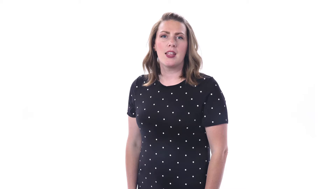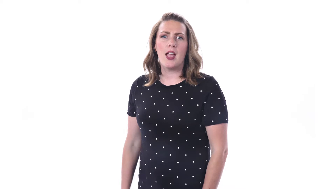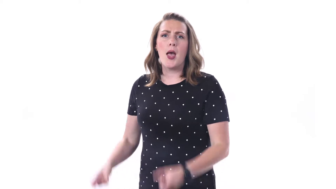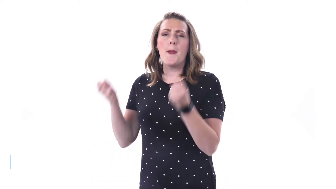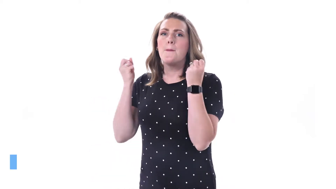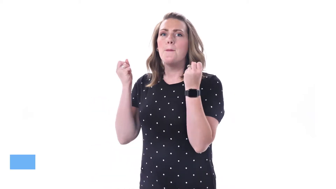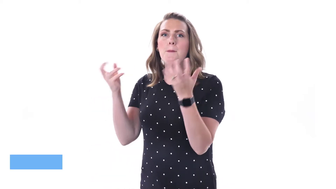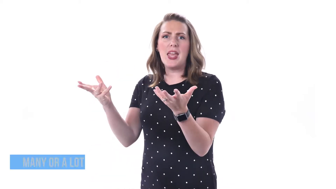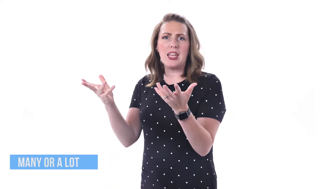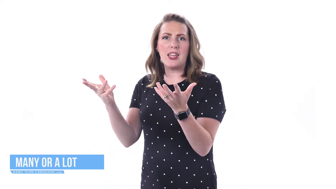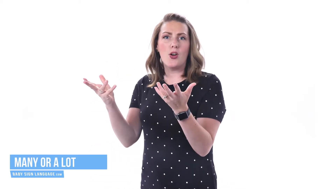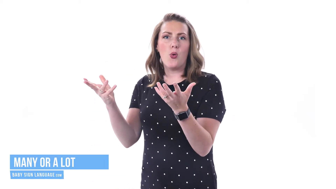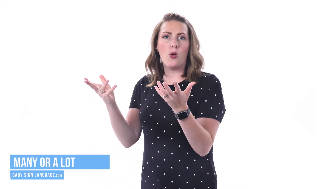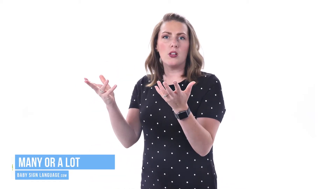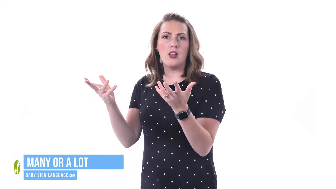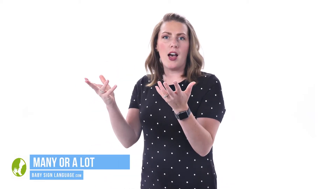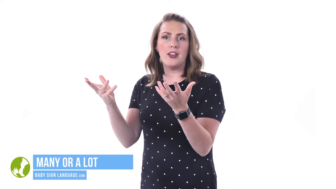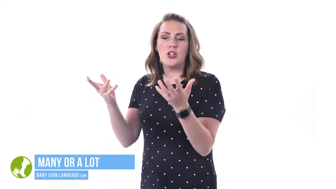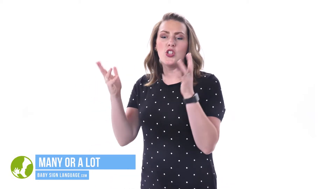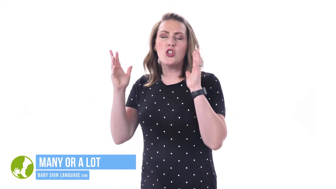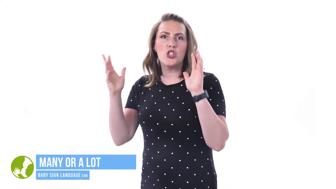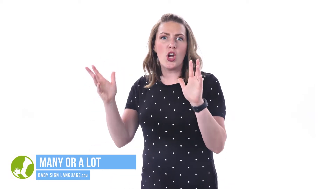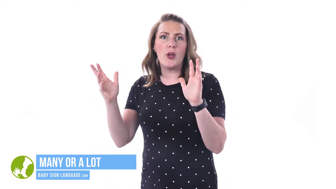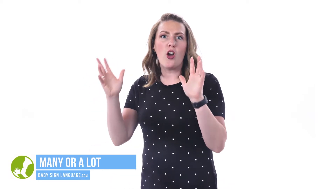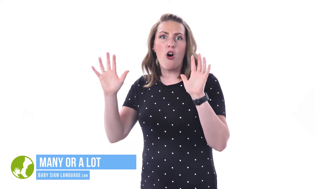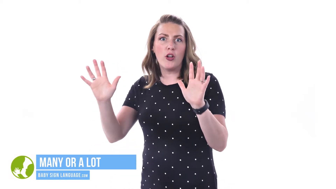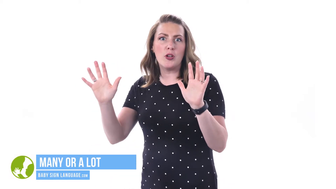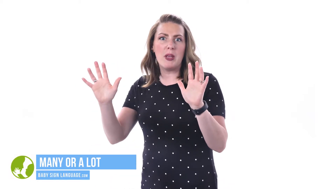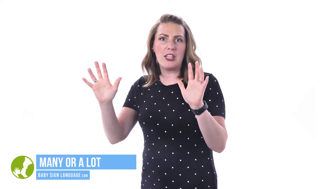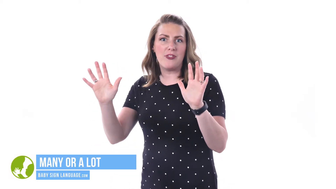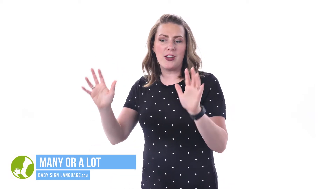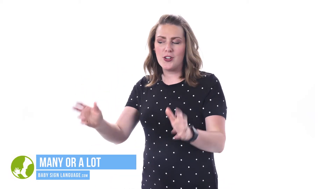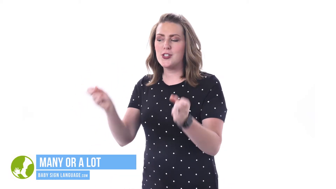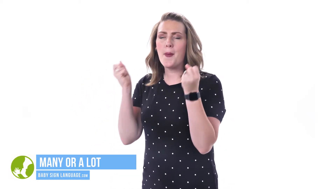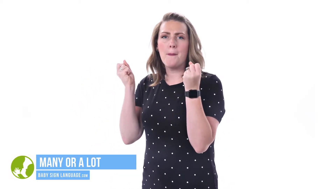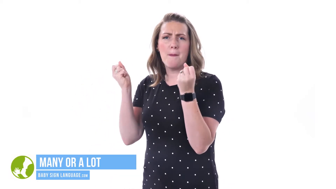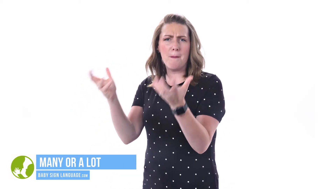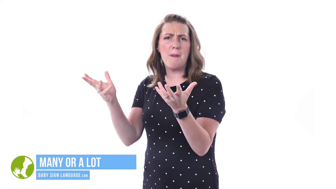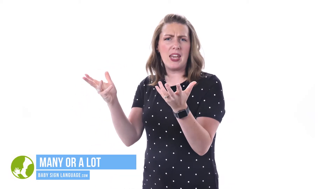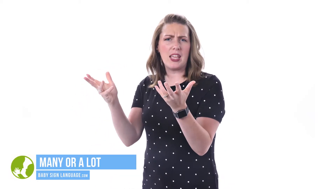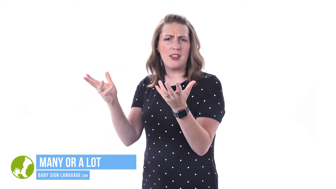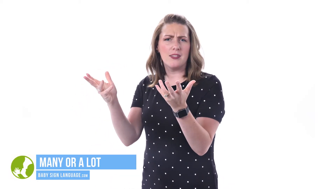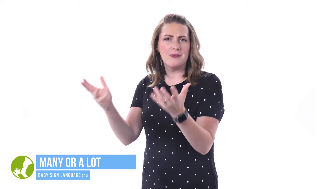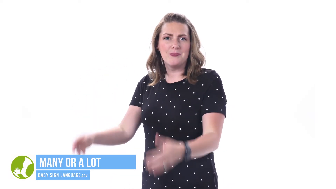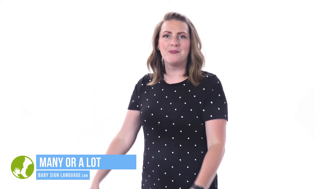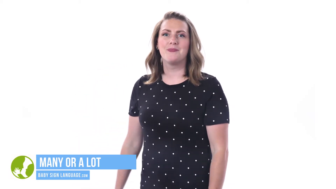Many or A lot